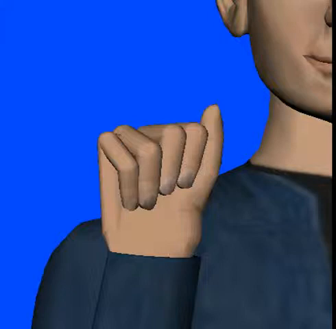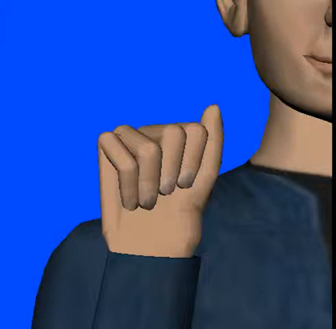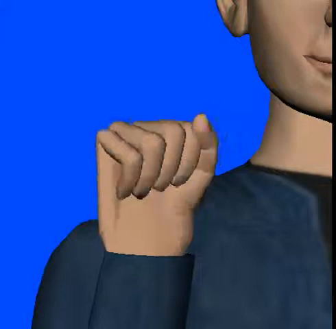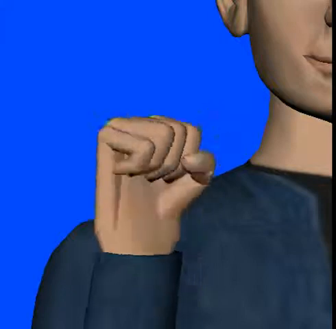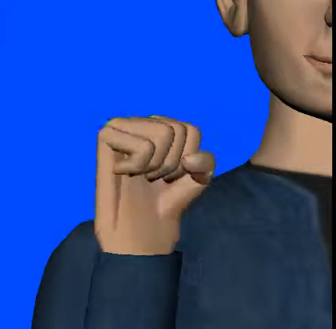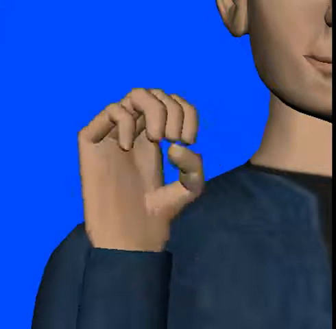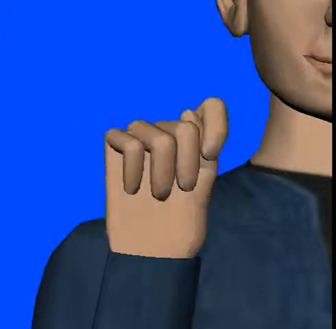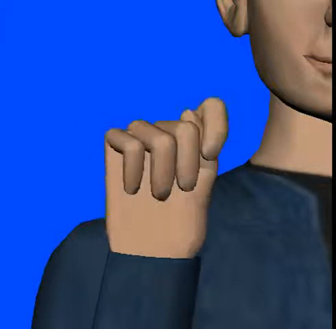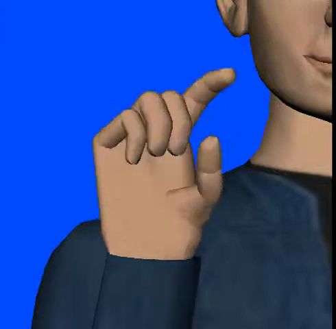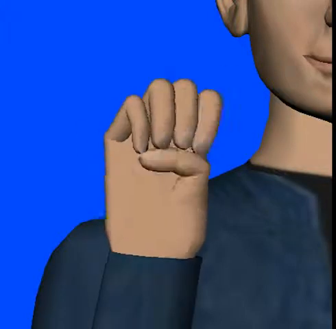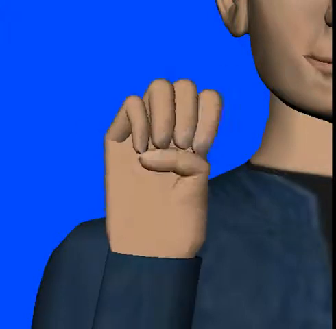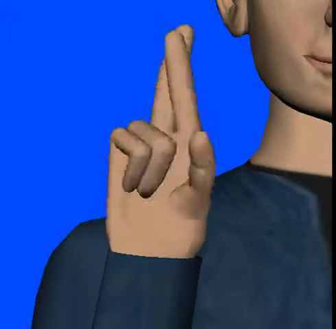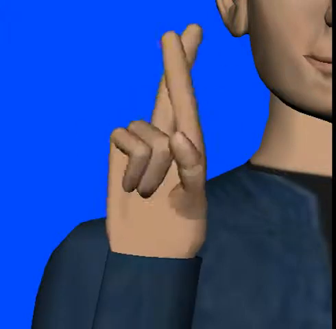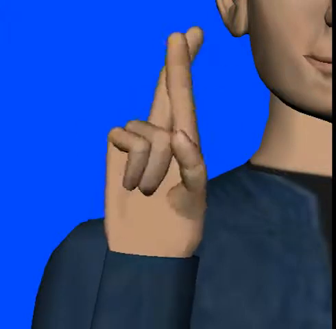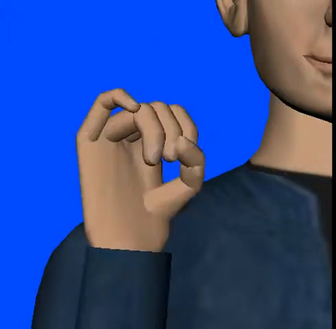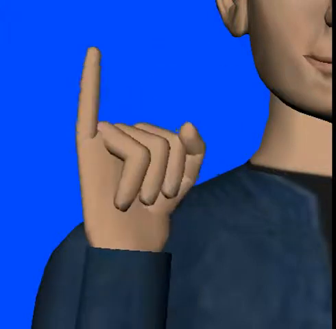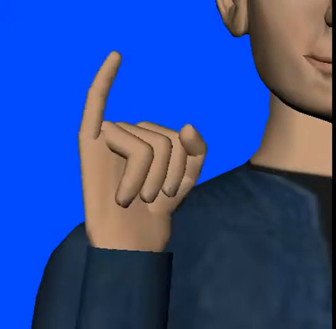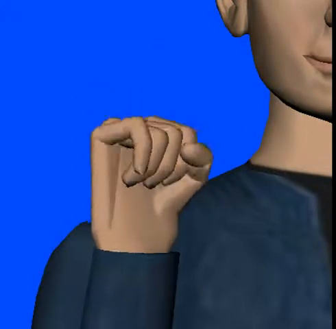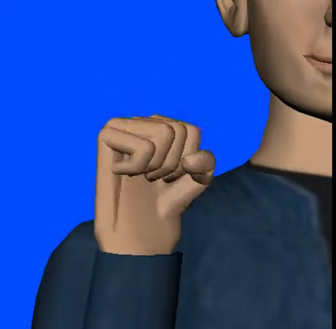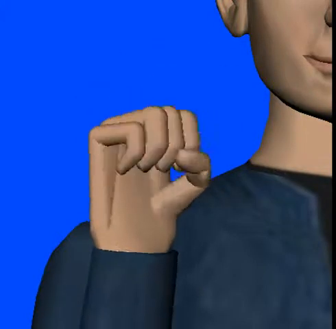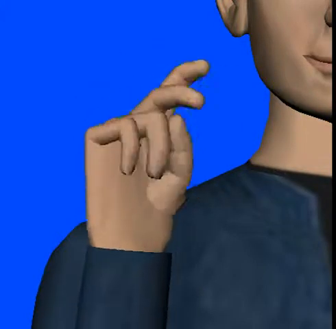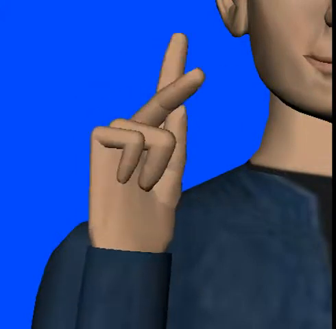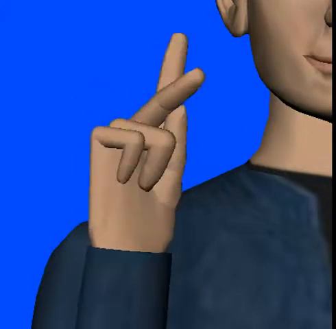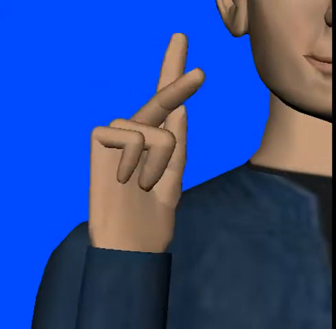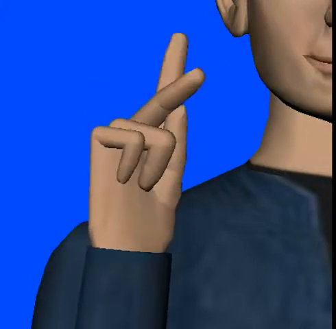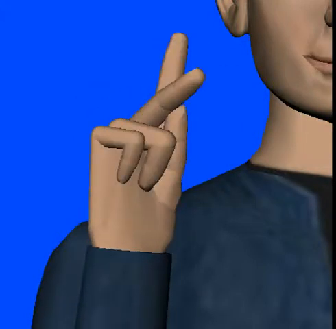asterisk